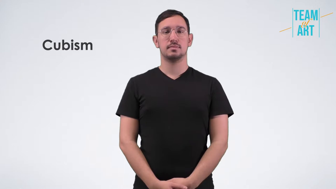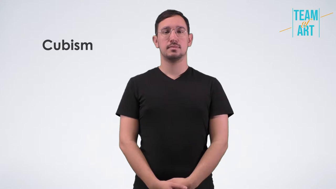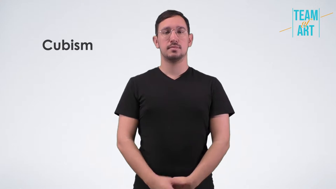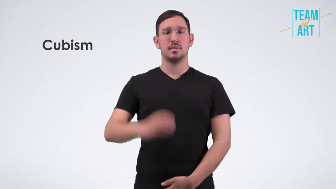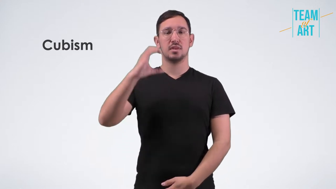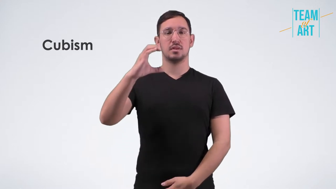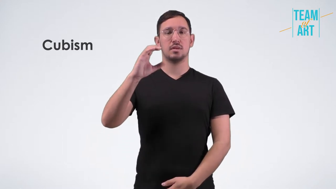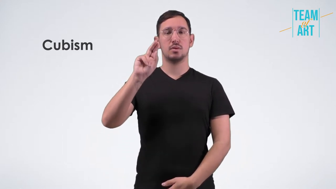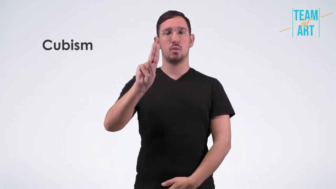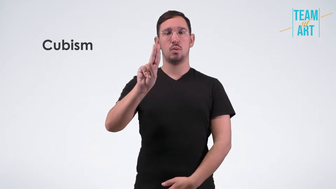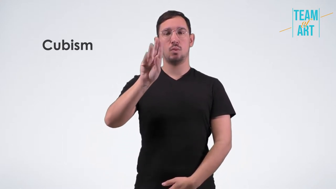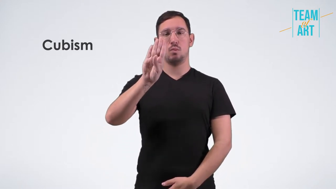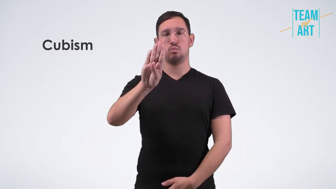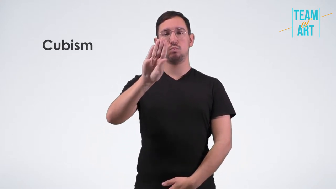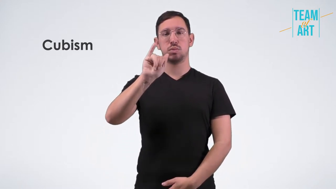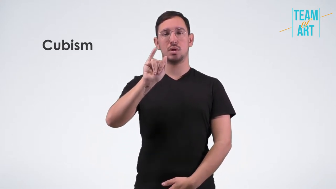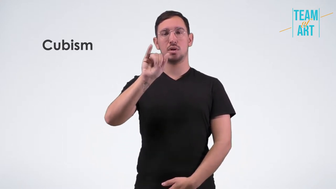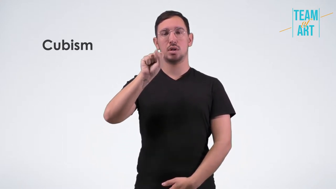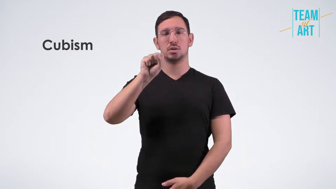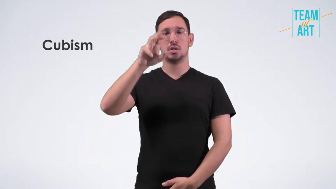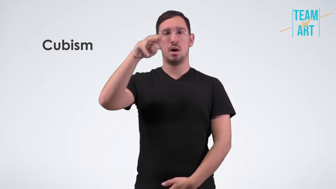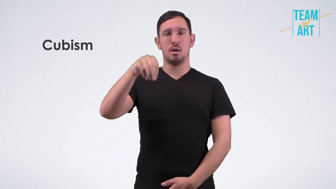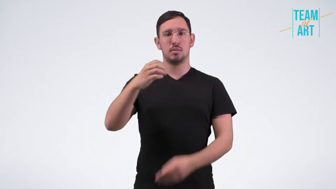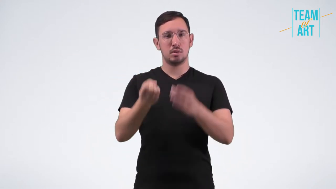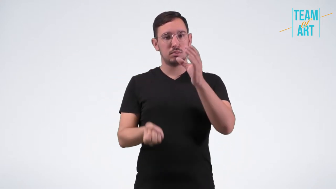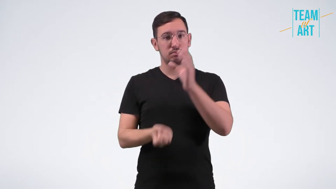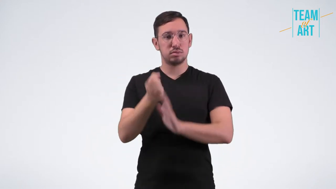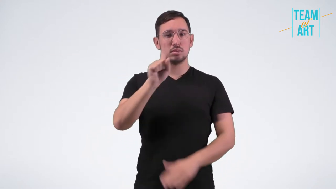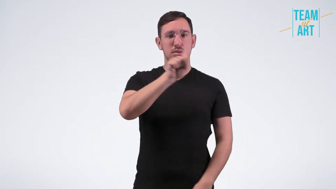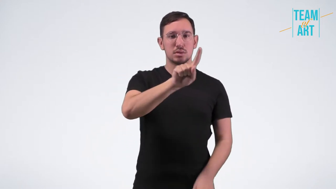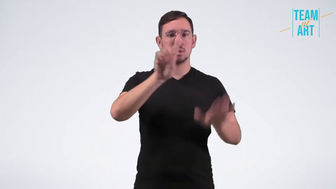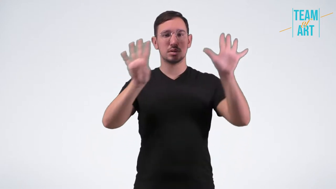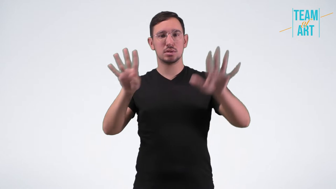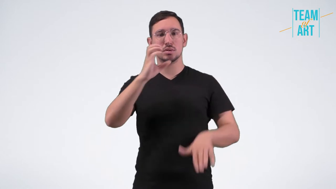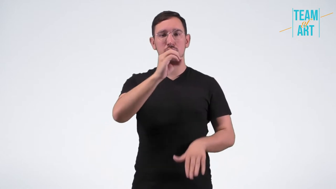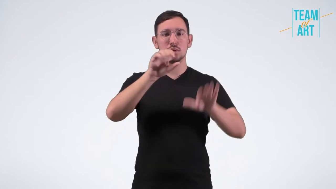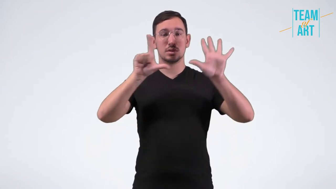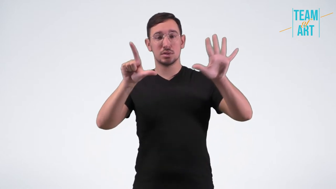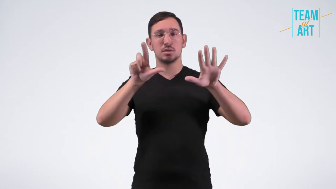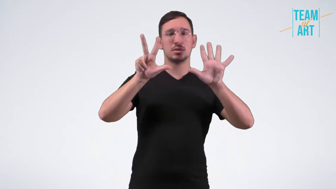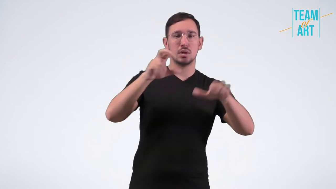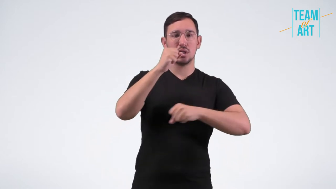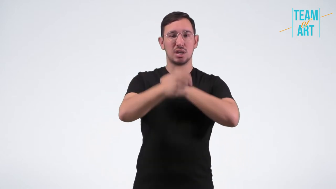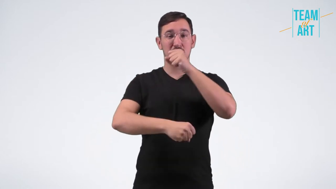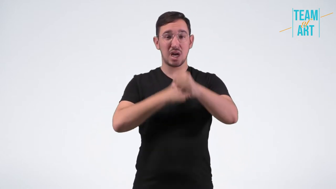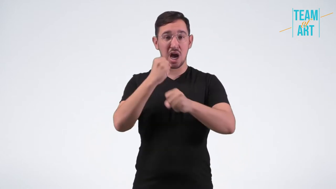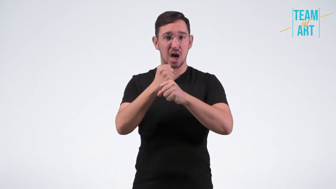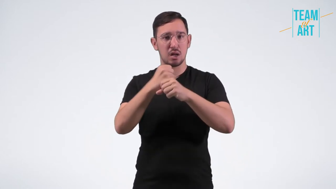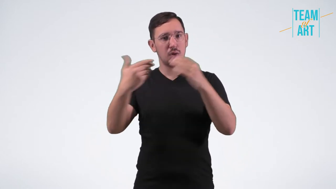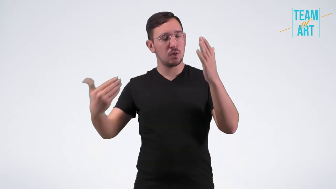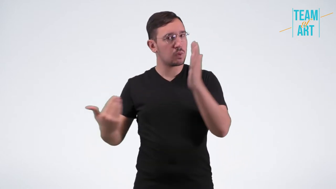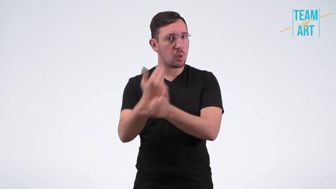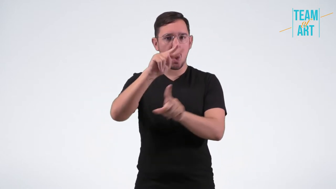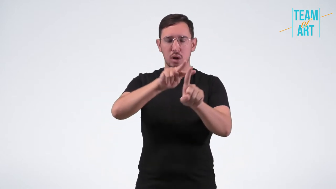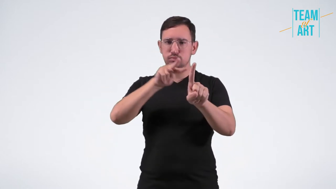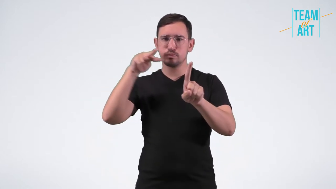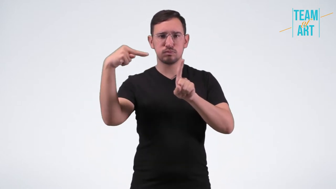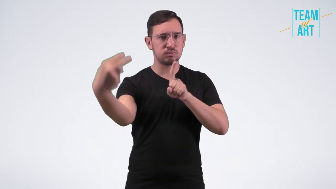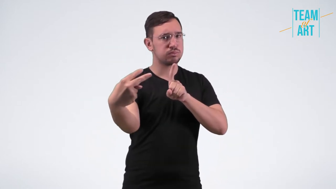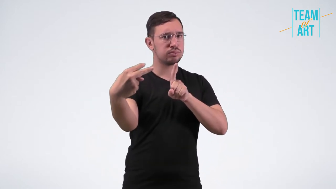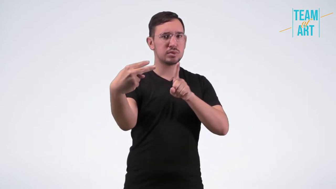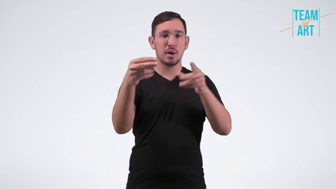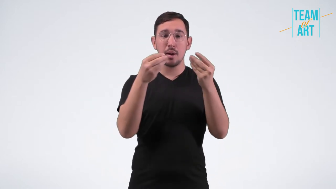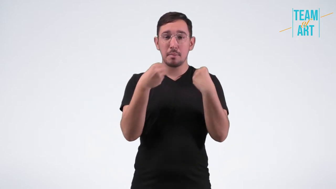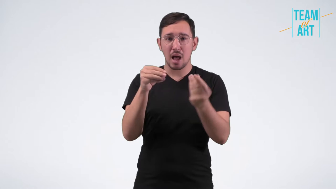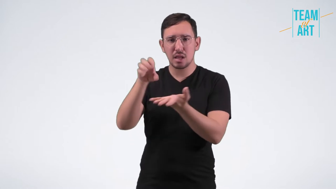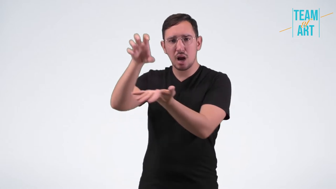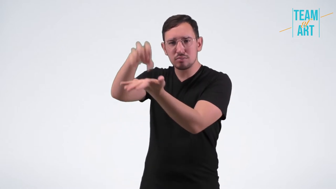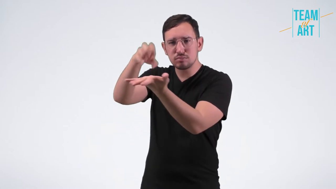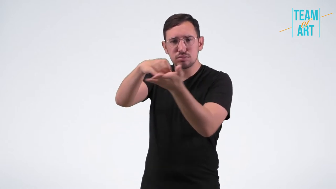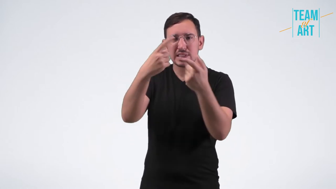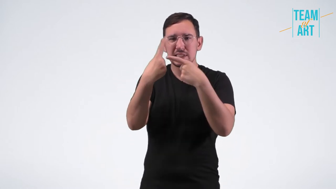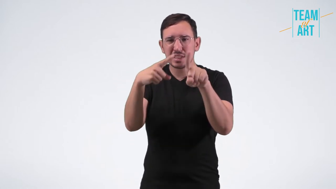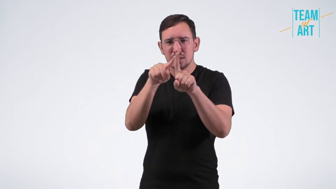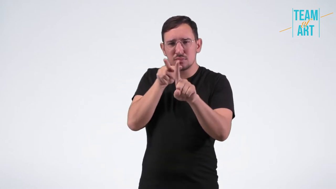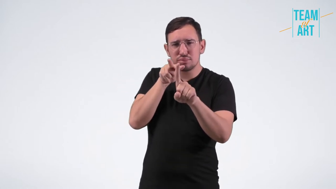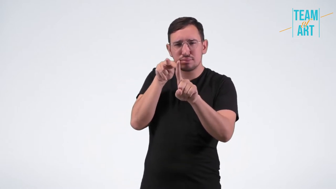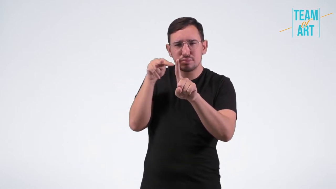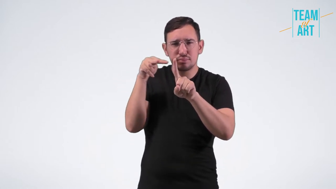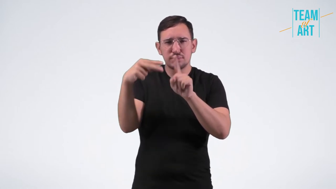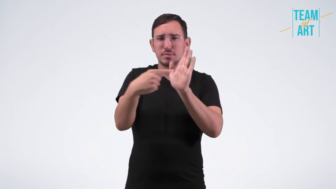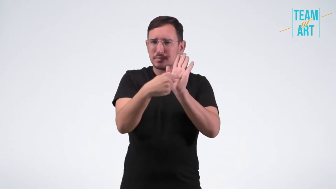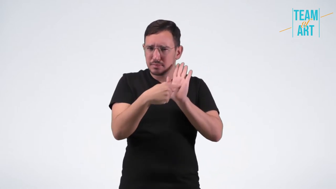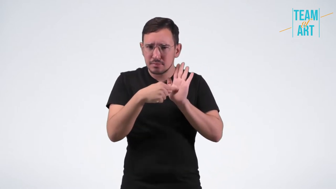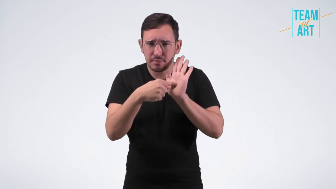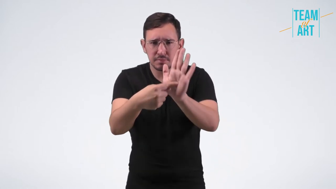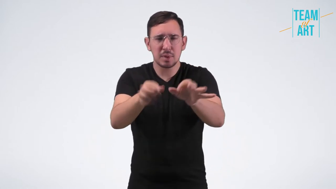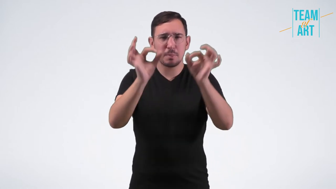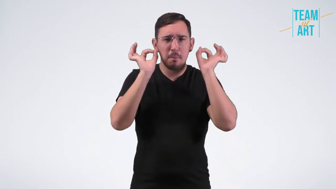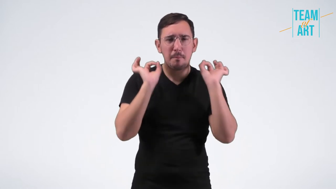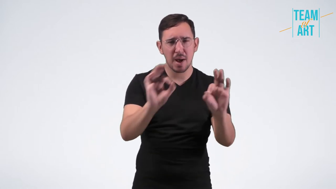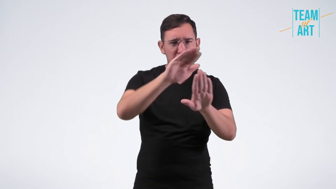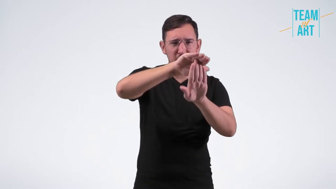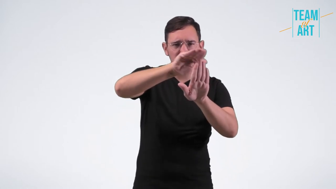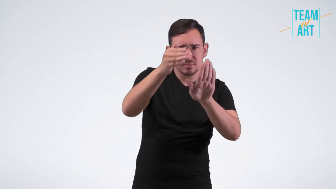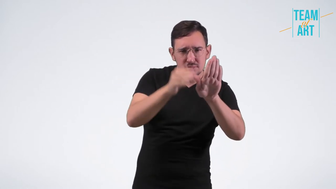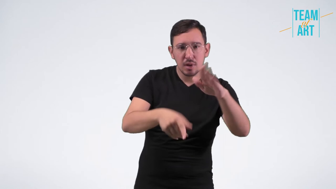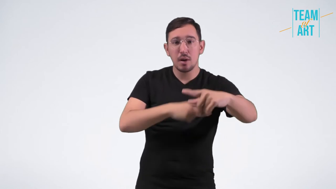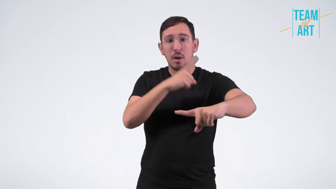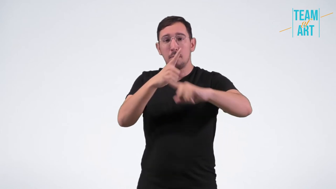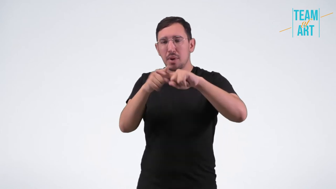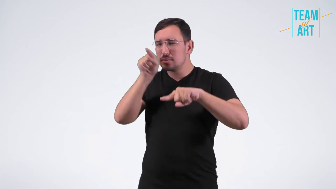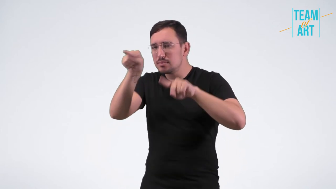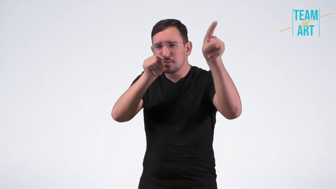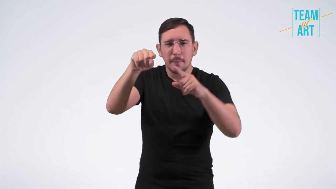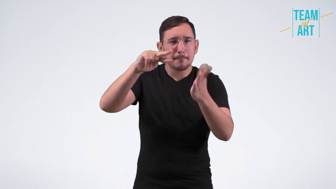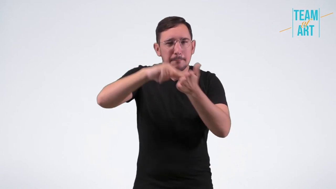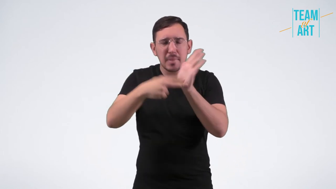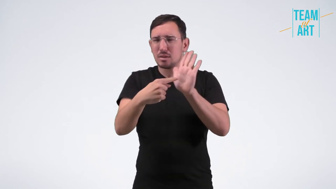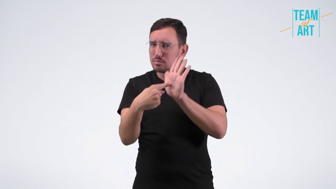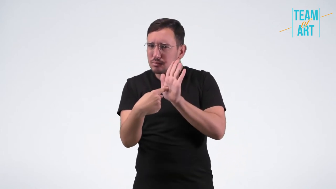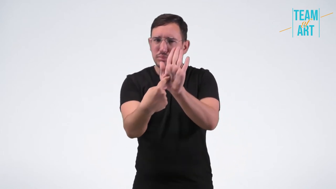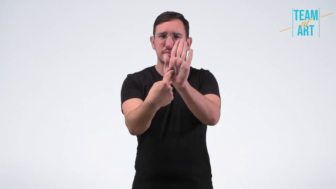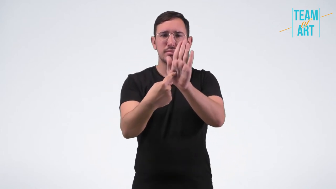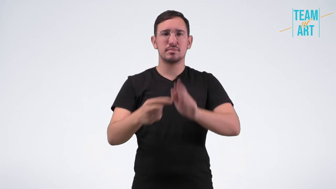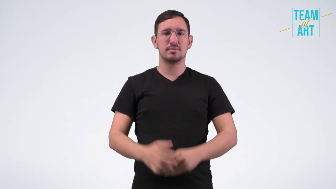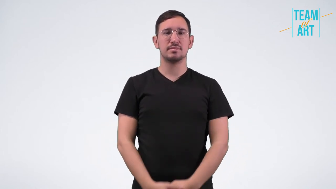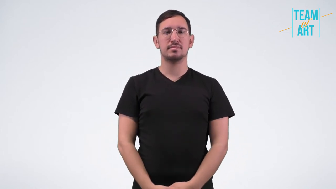Cubism